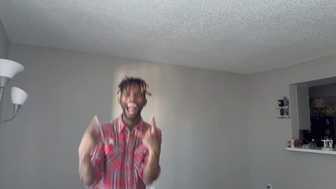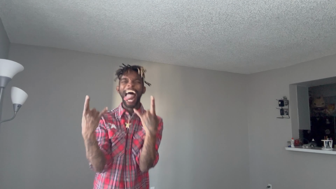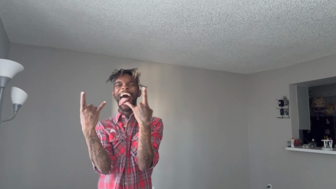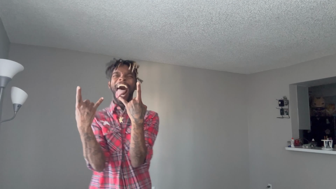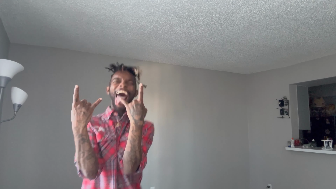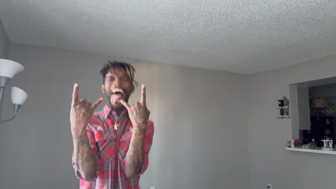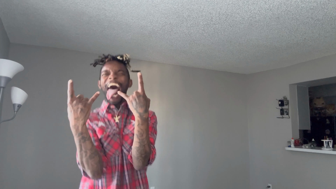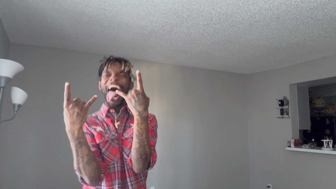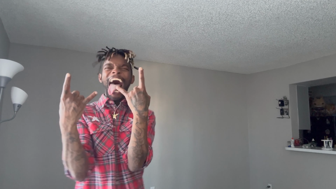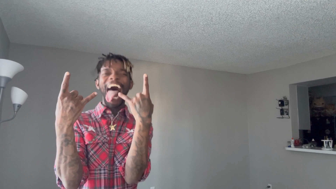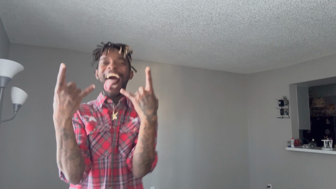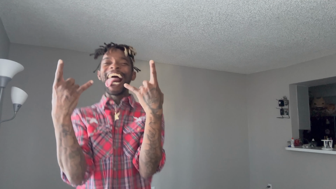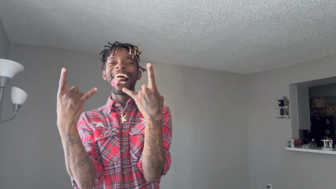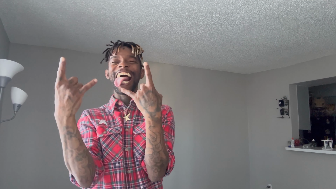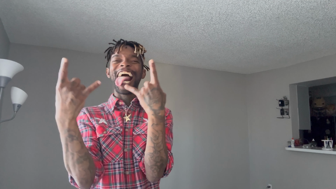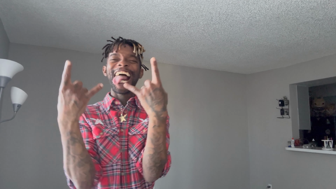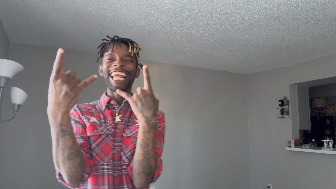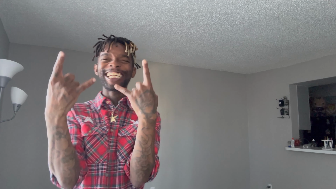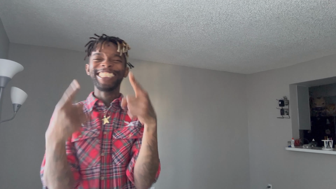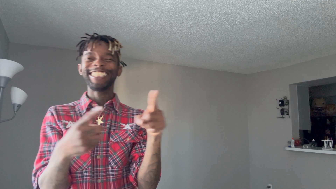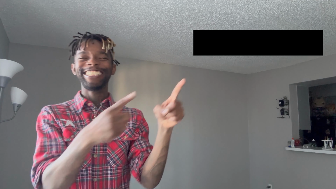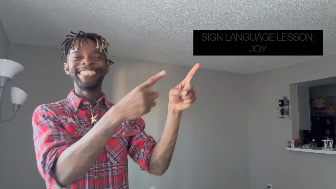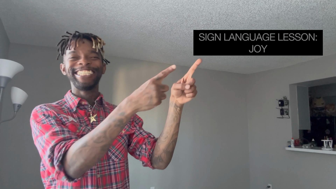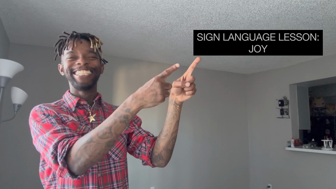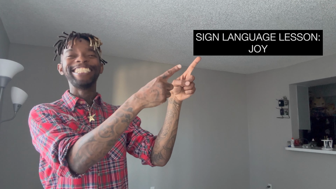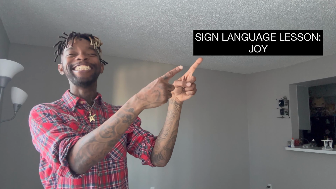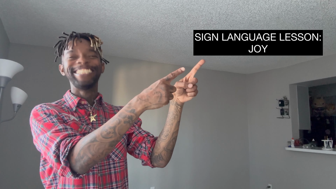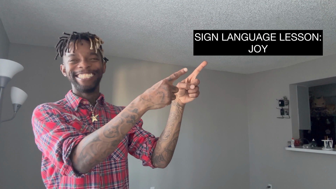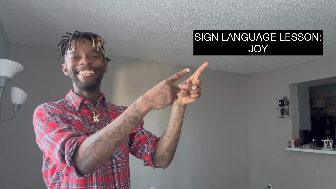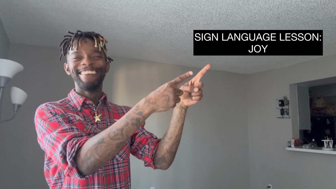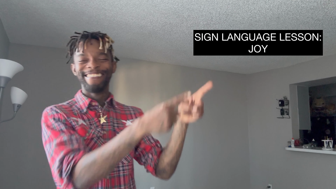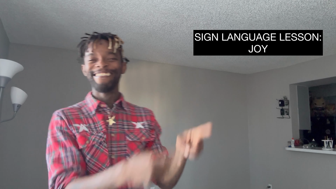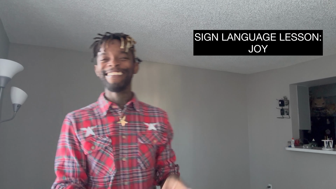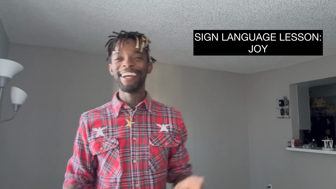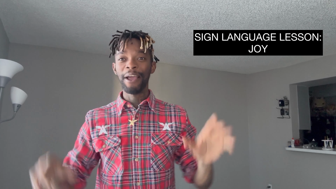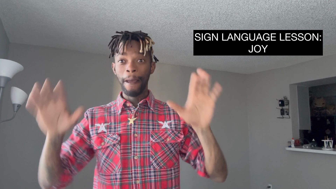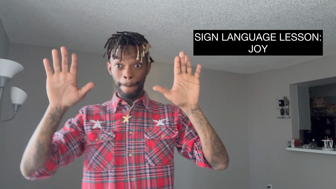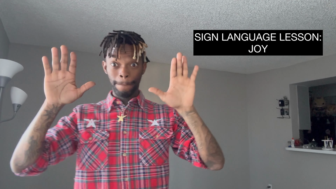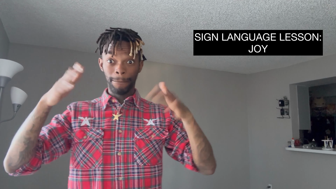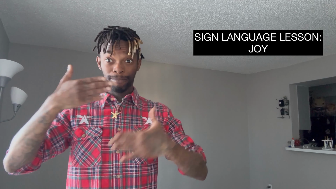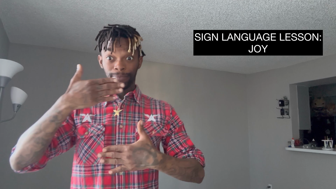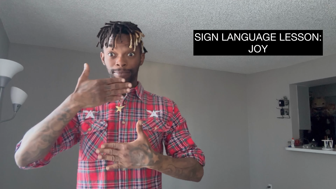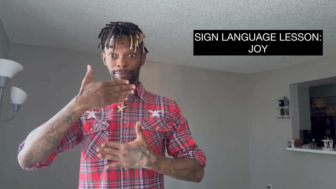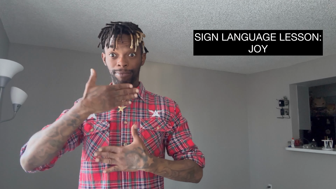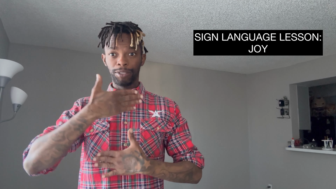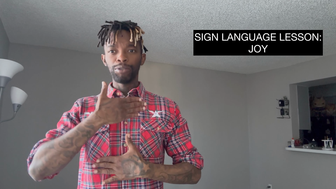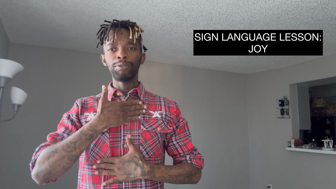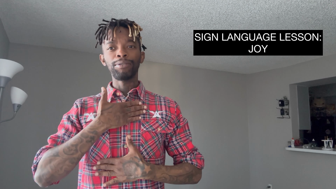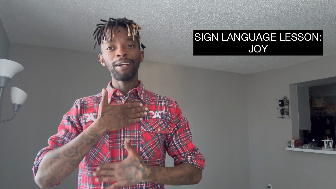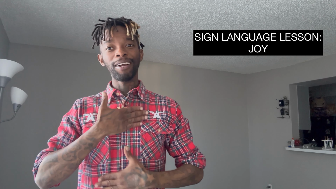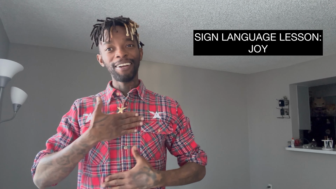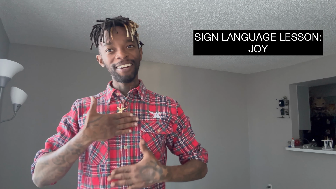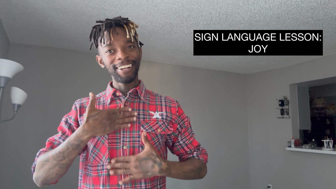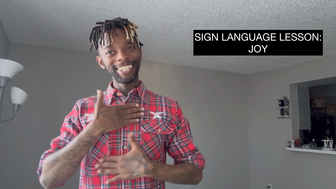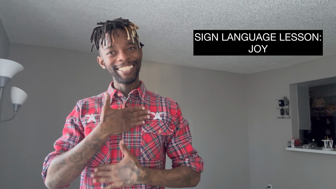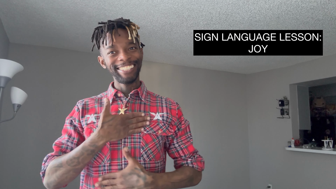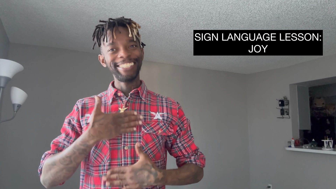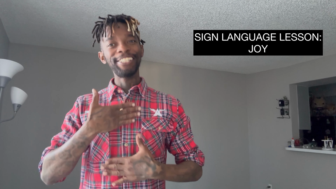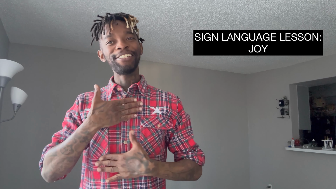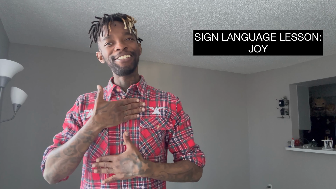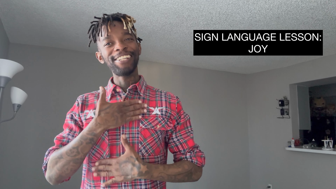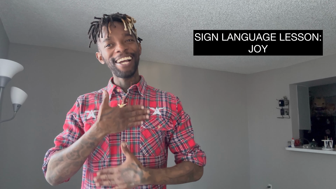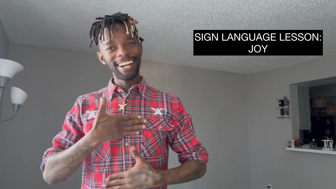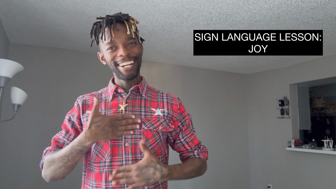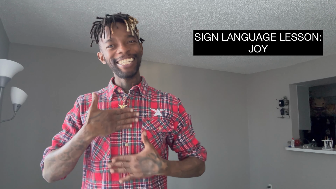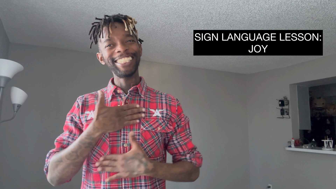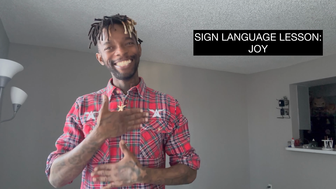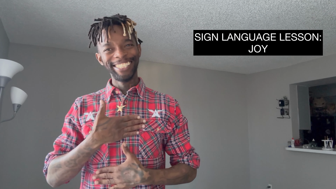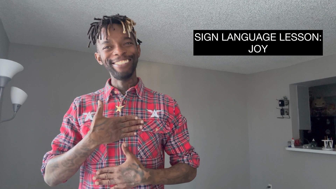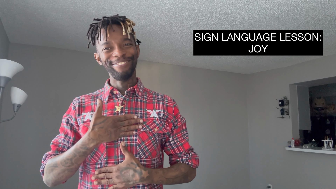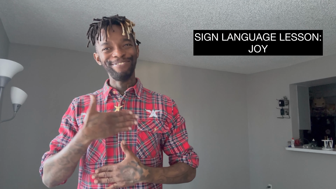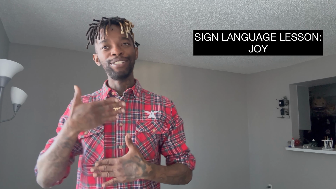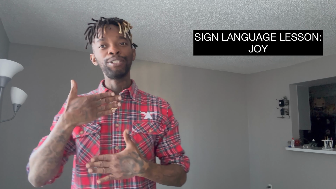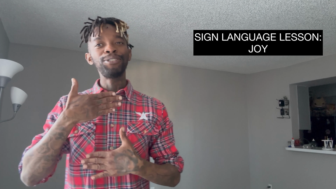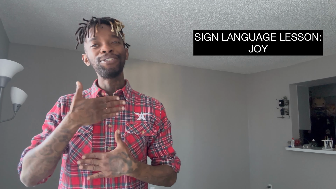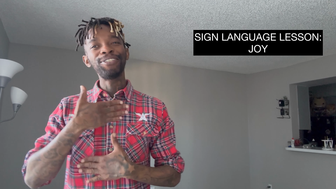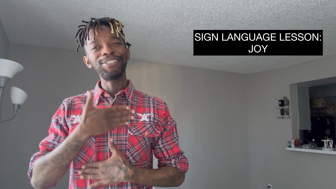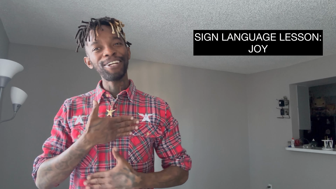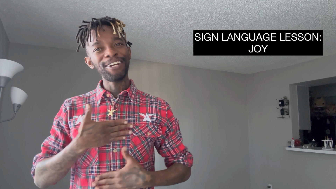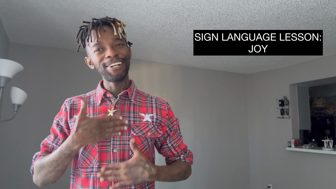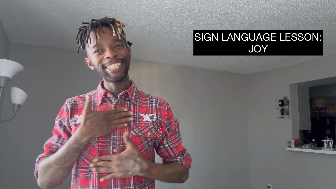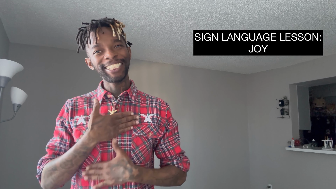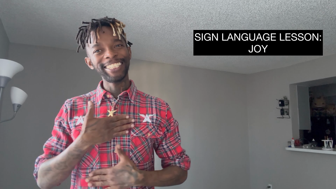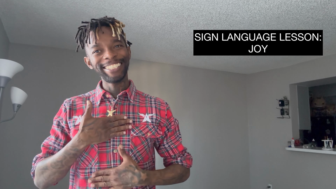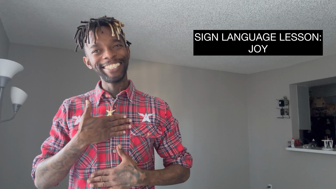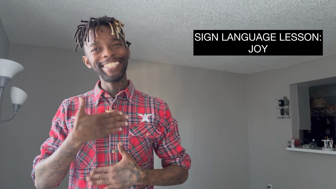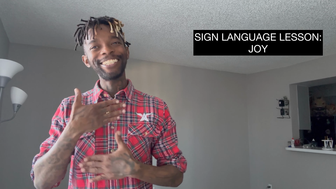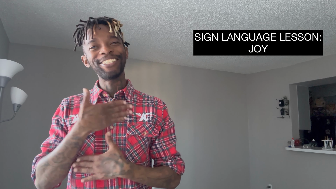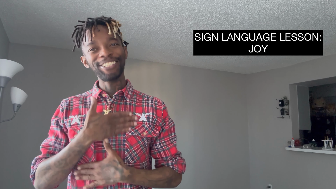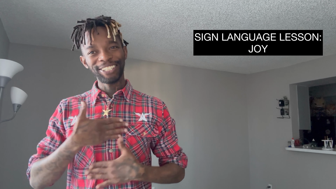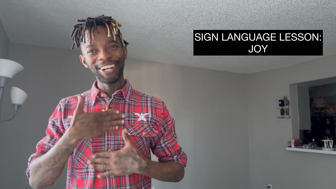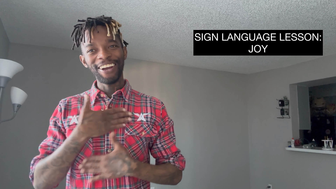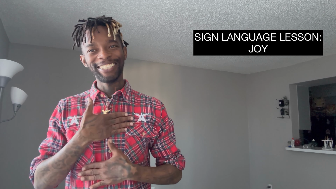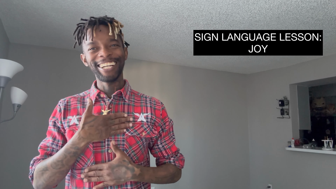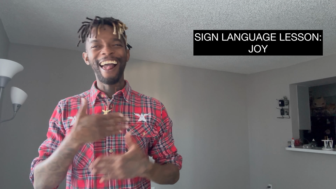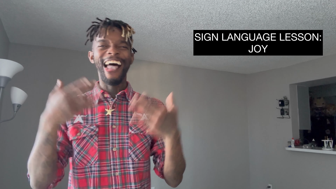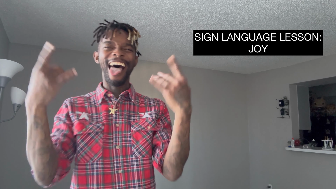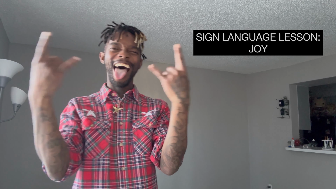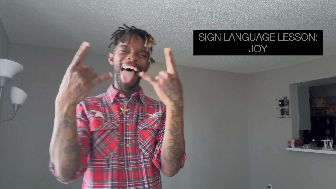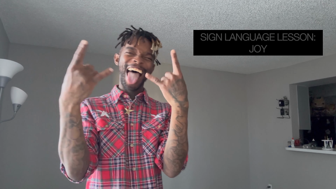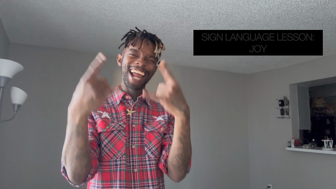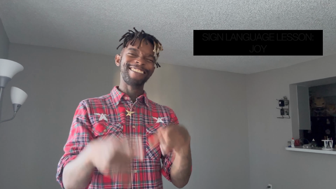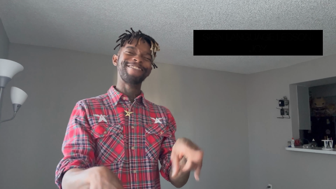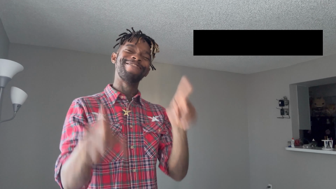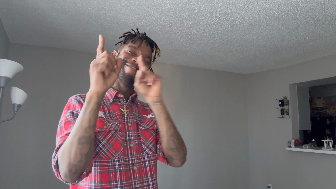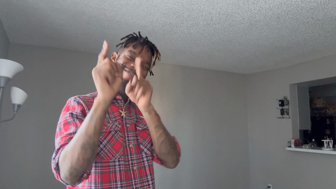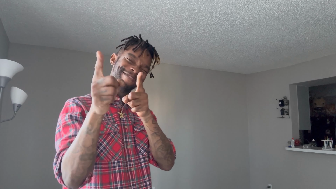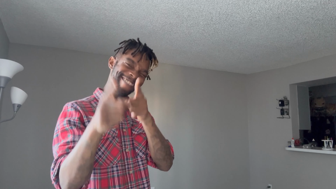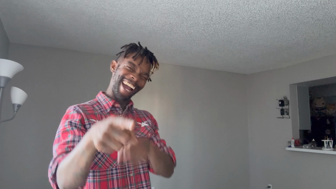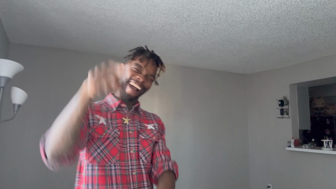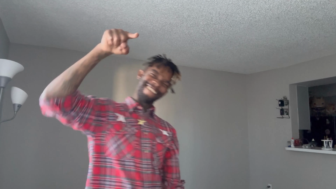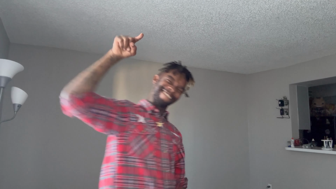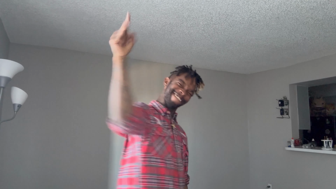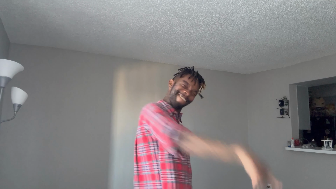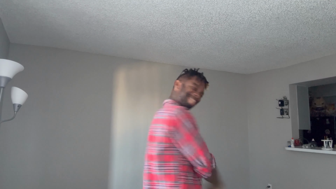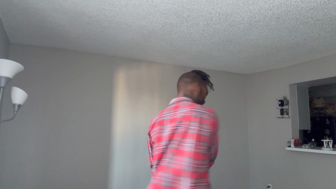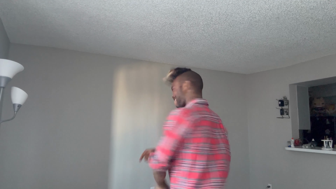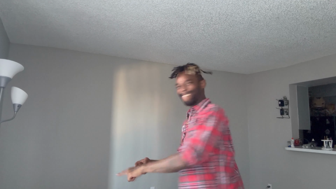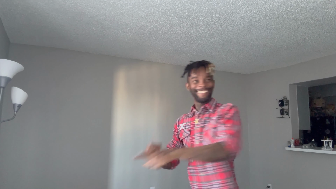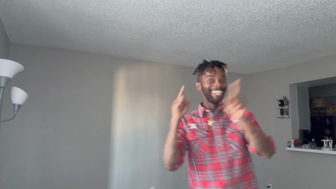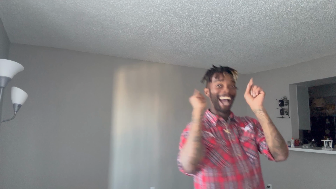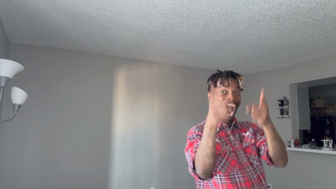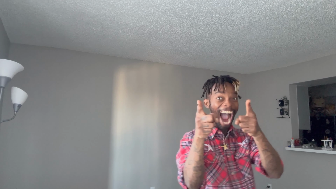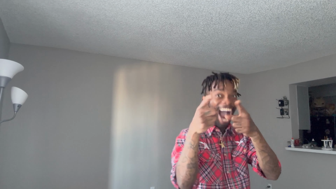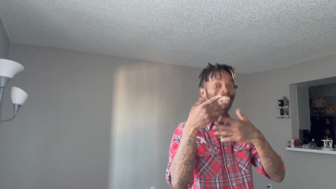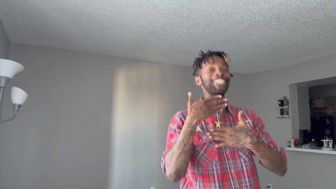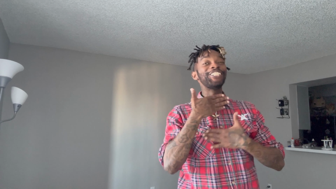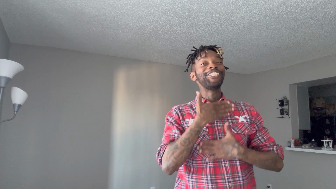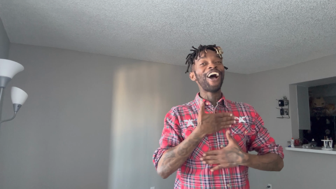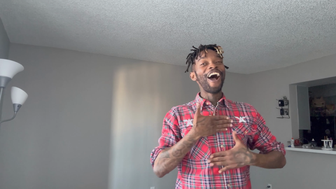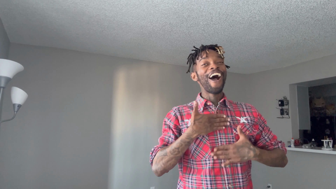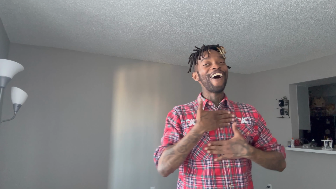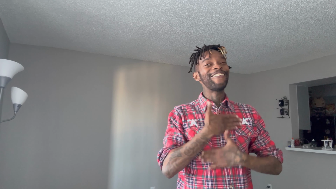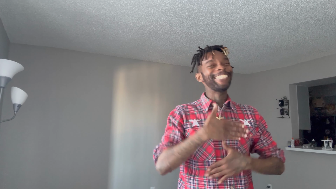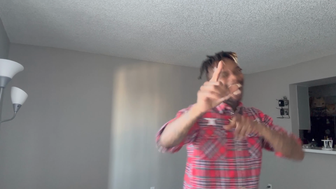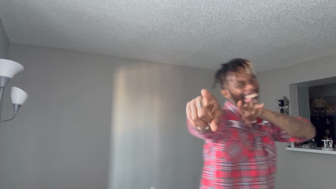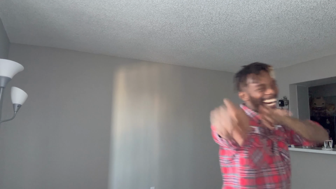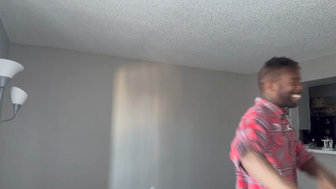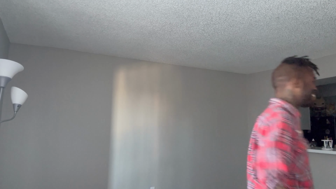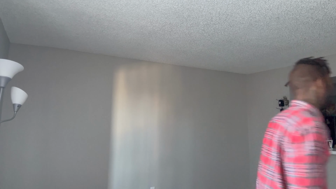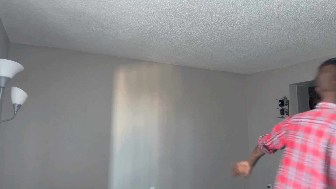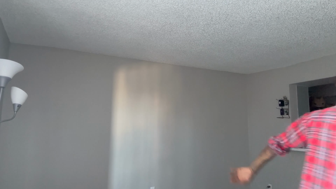JOY